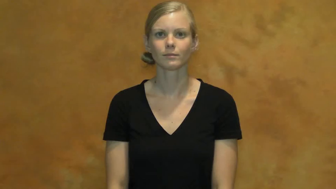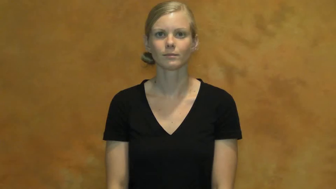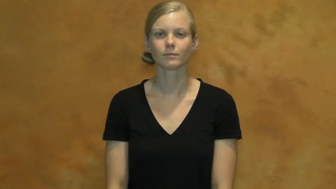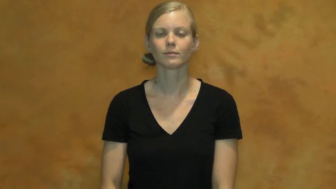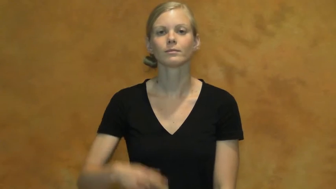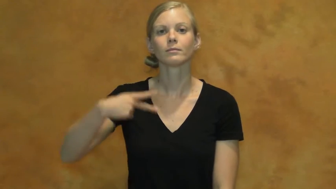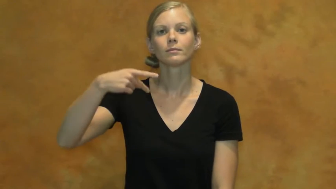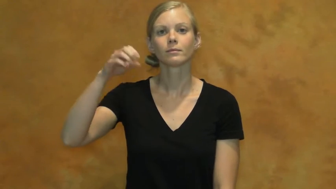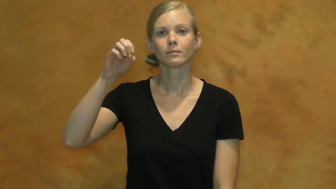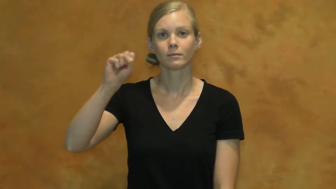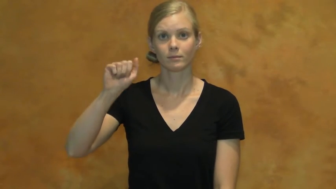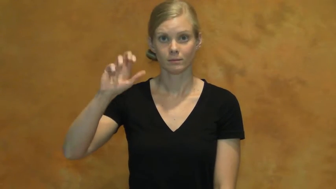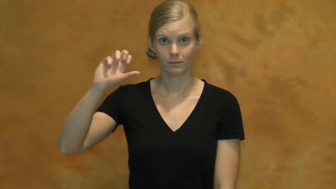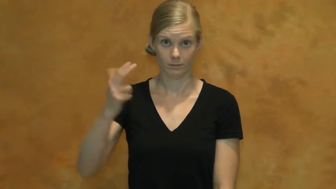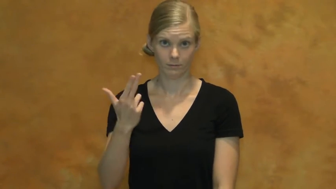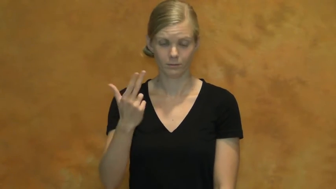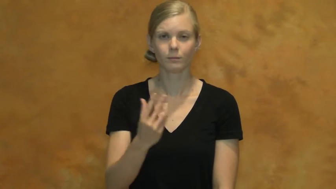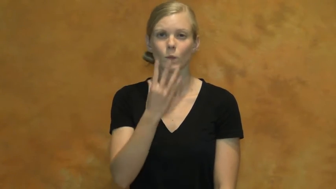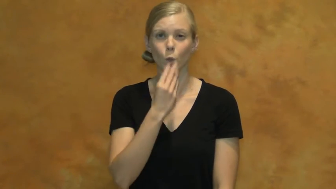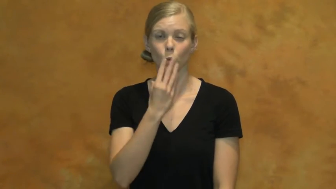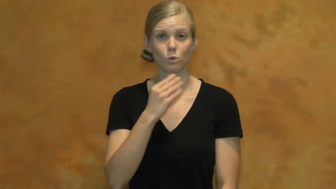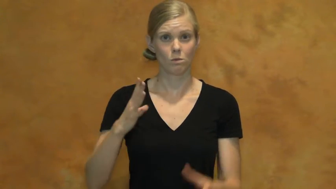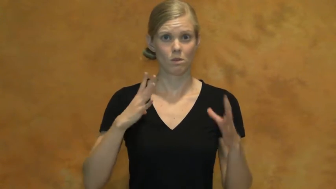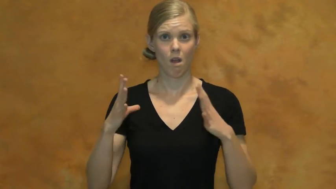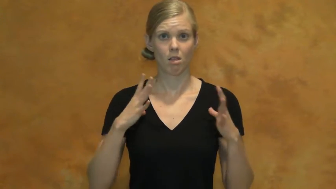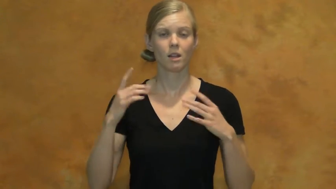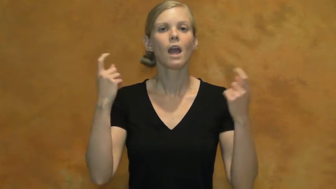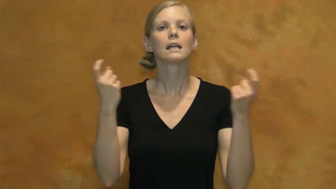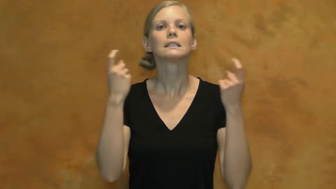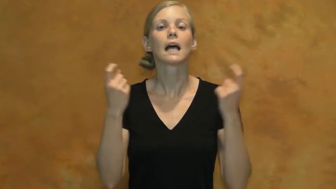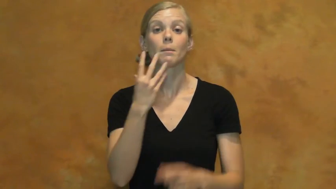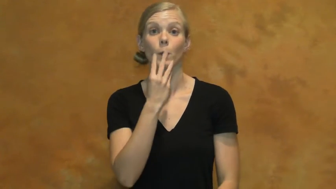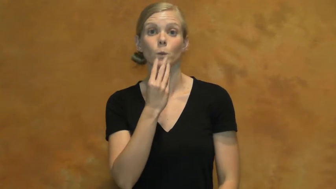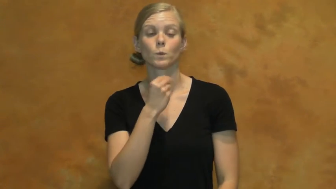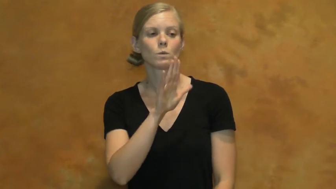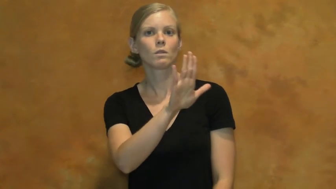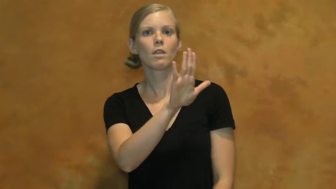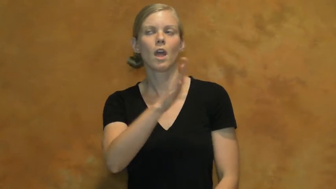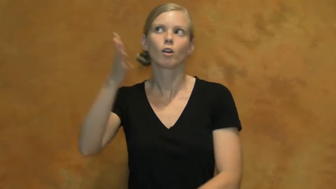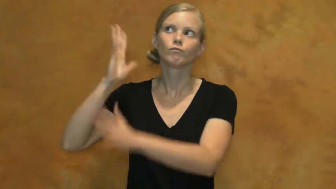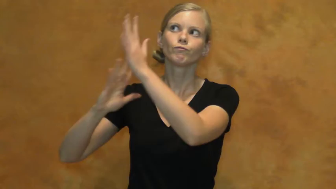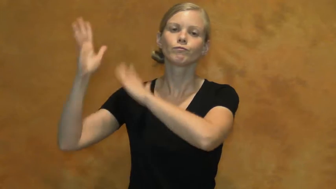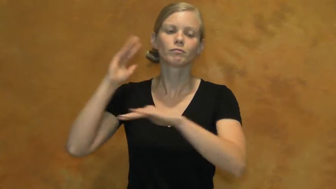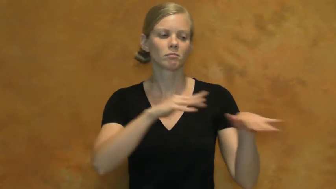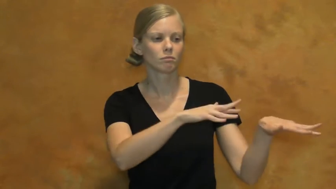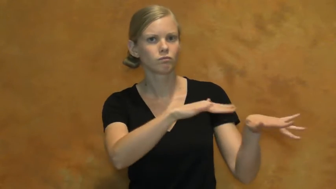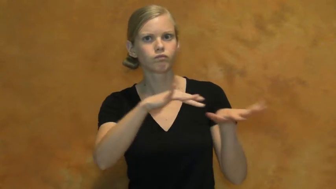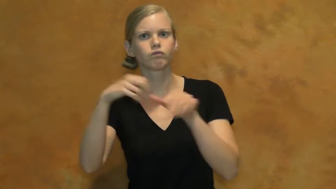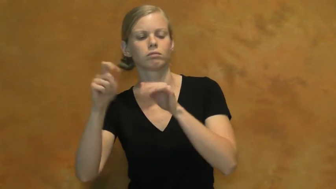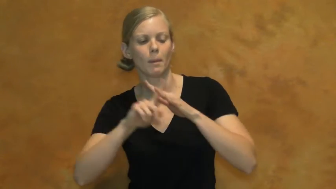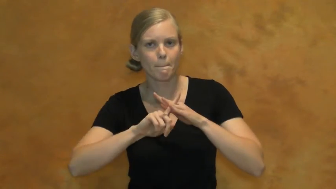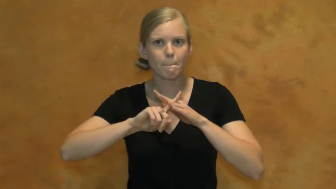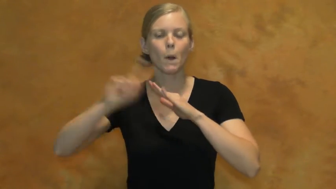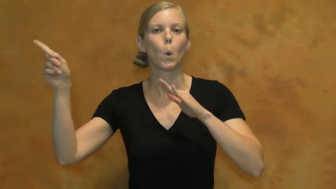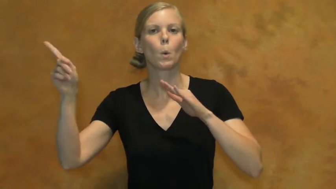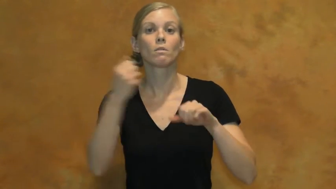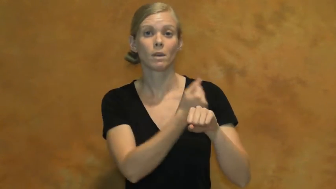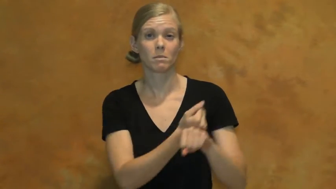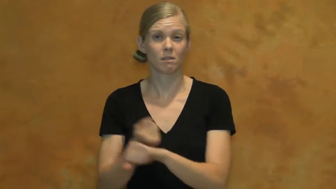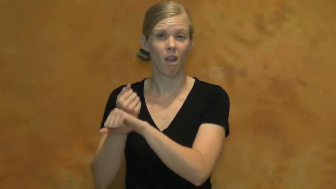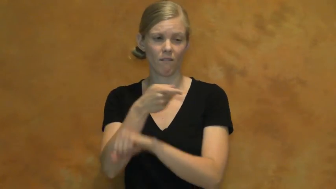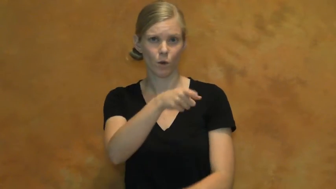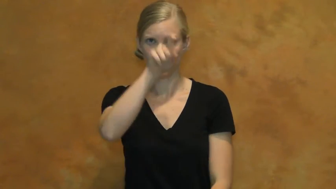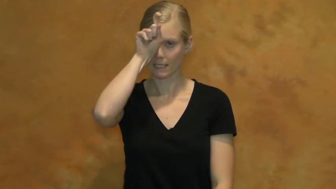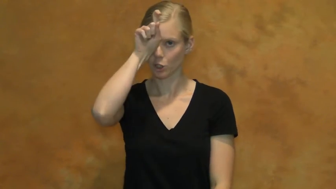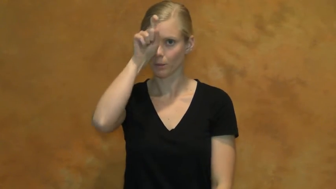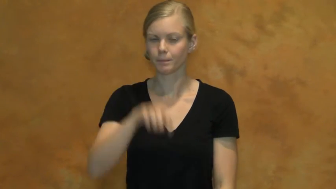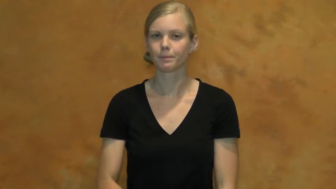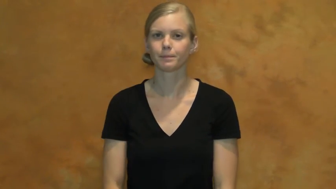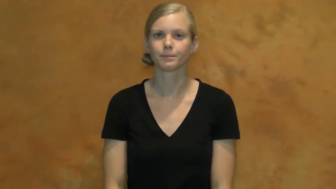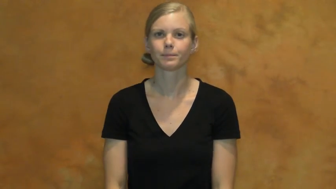passover